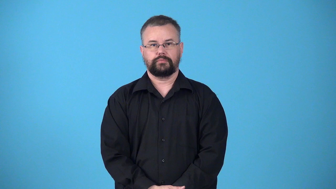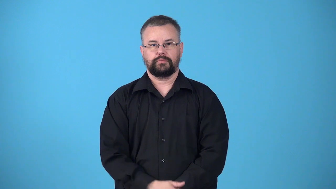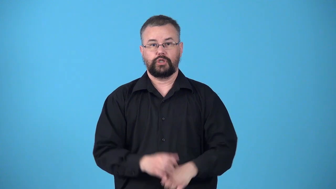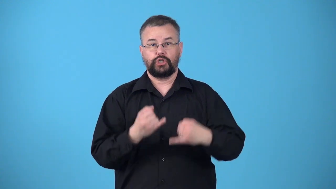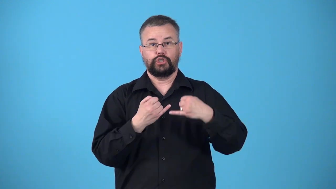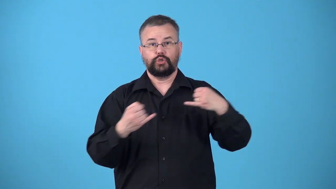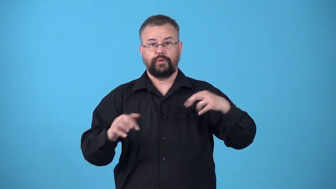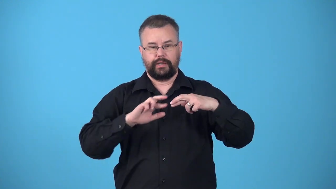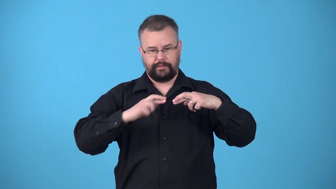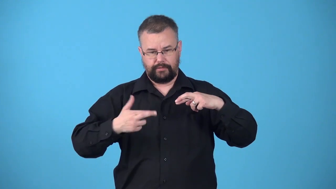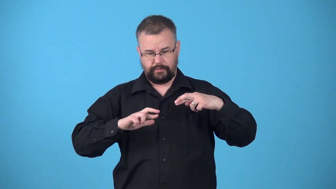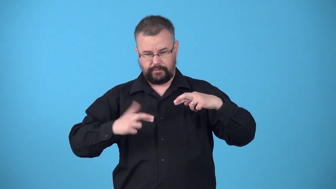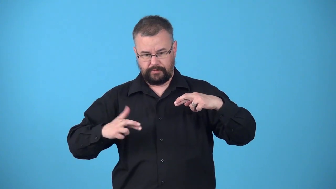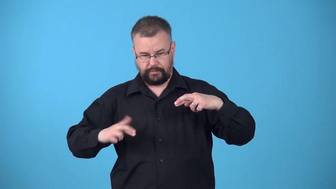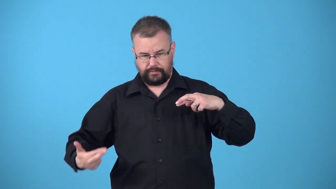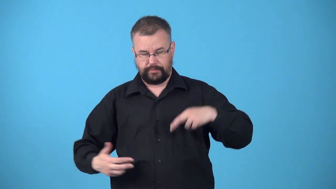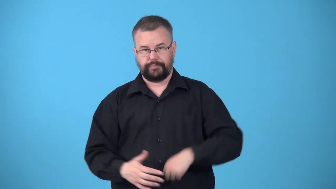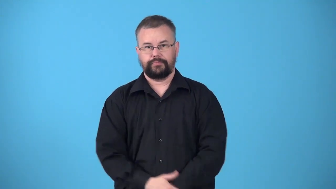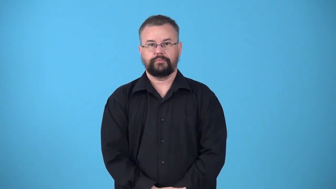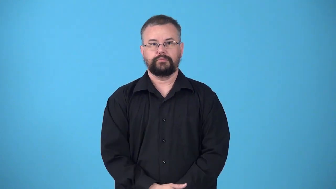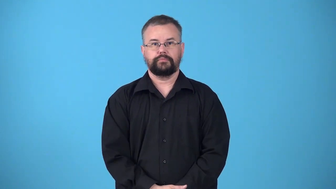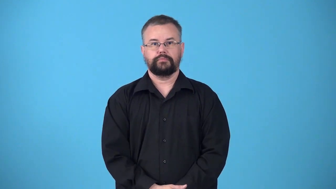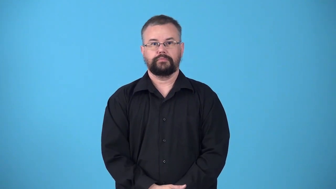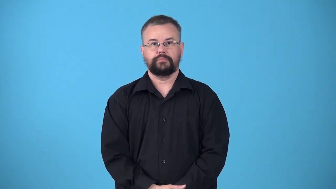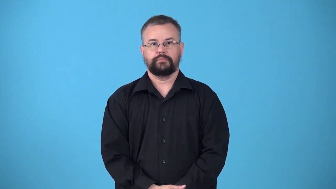twisty